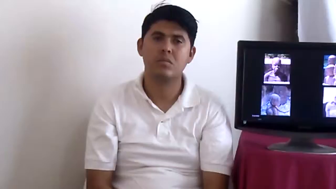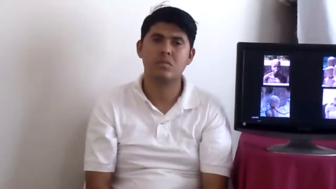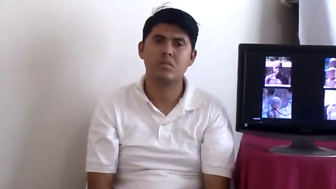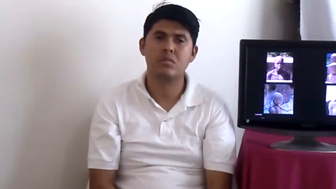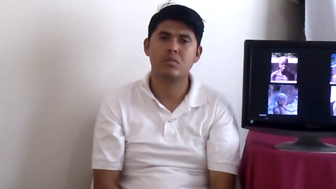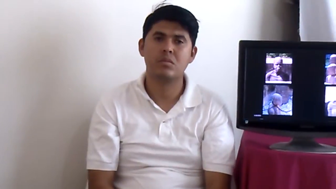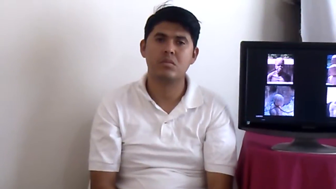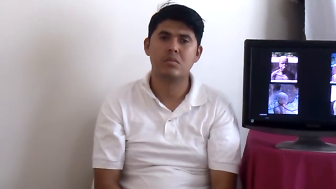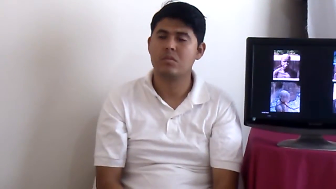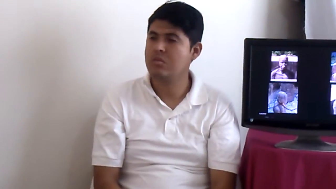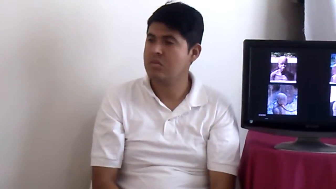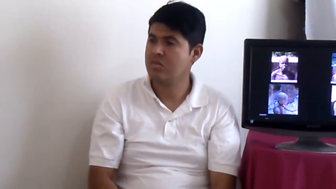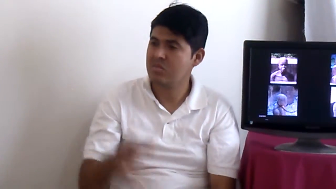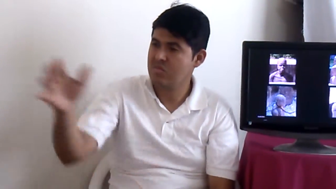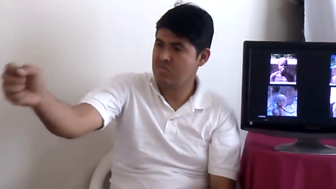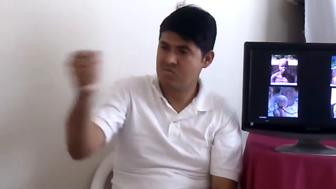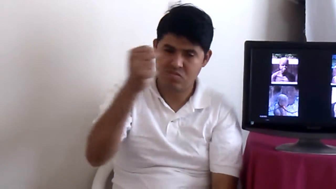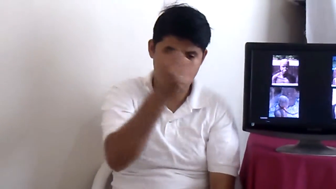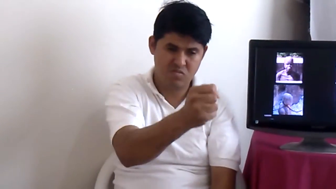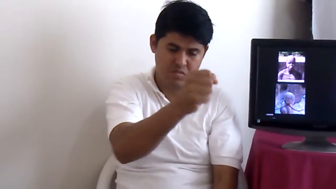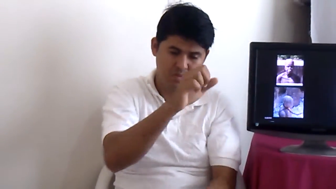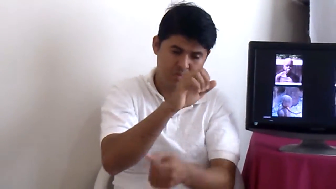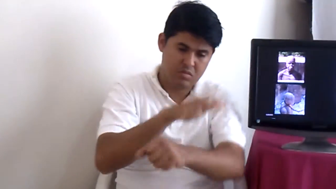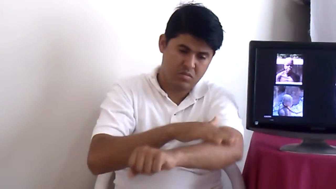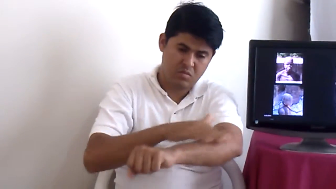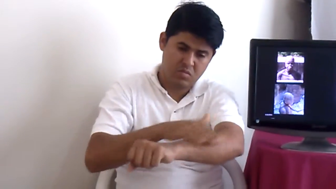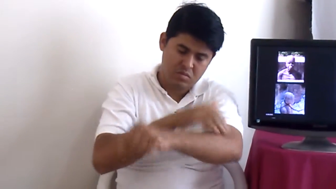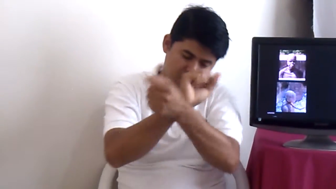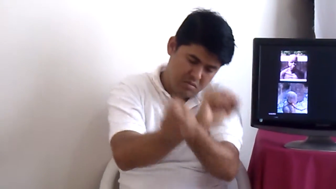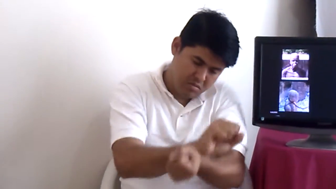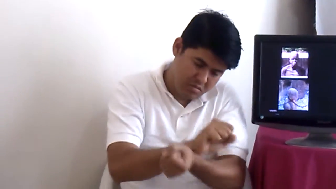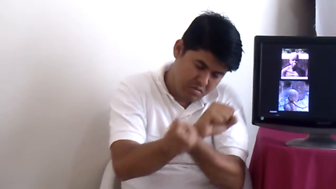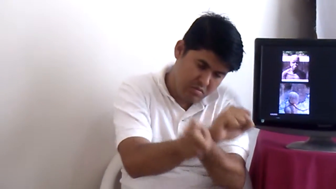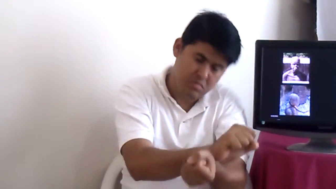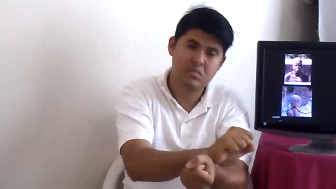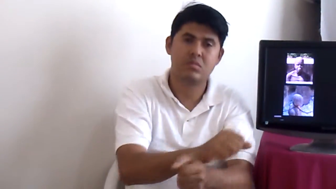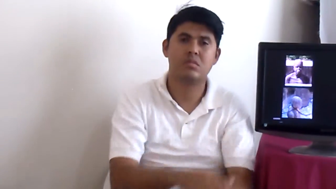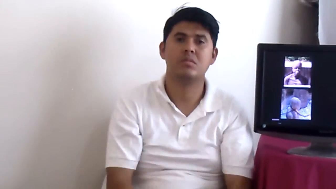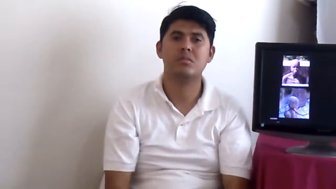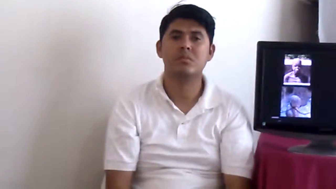slave